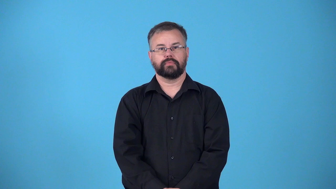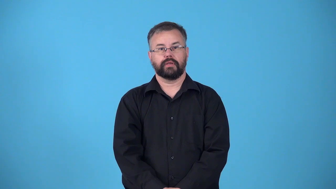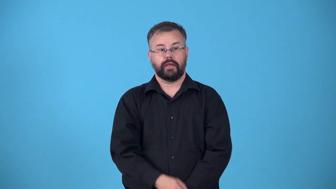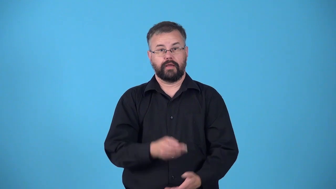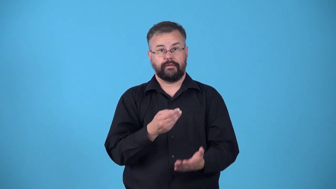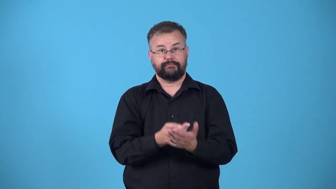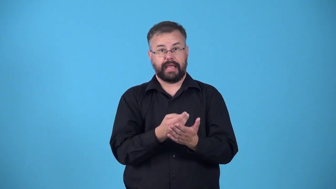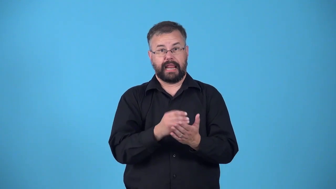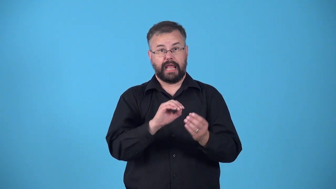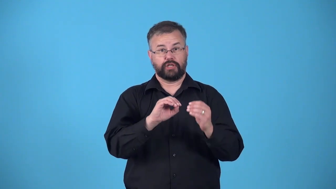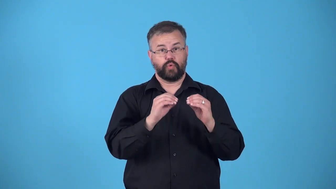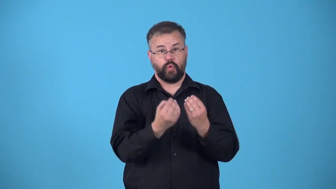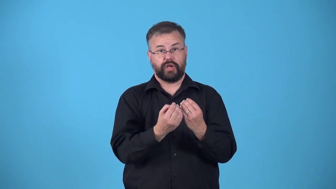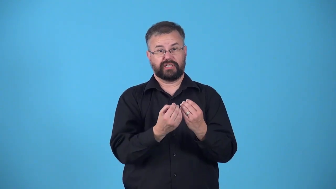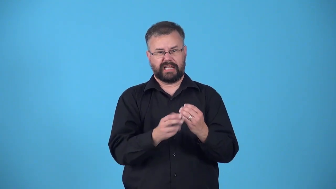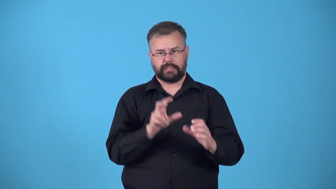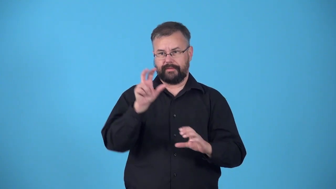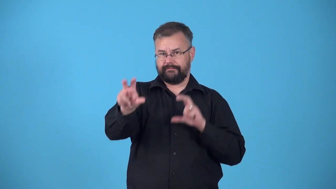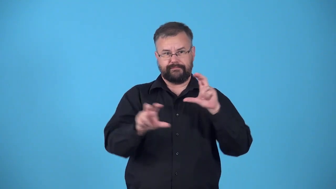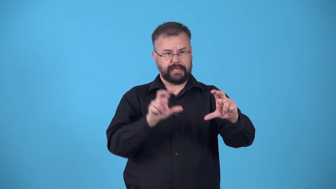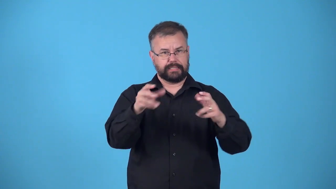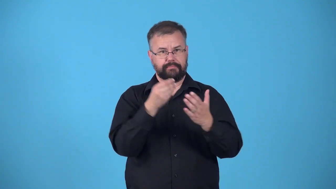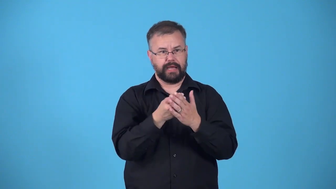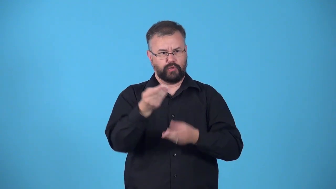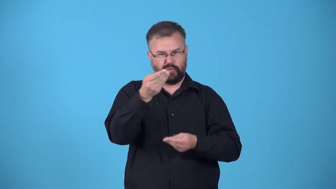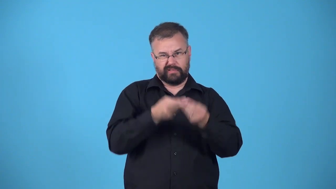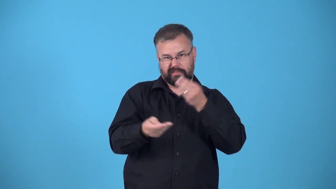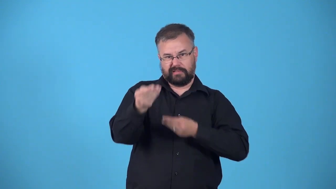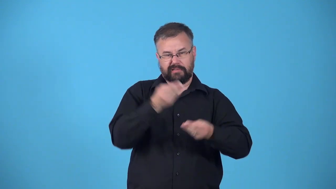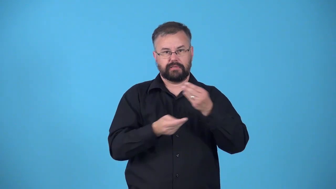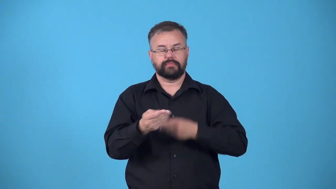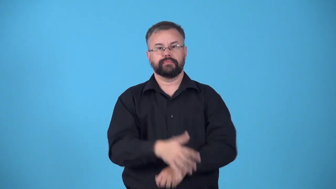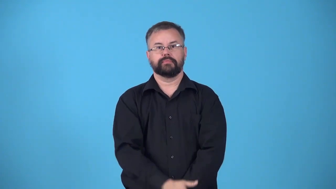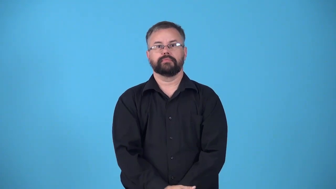fund